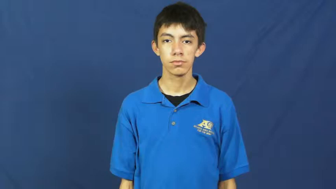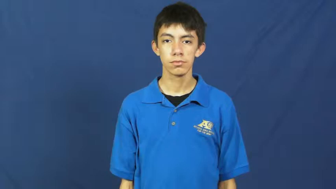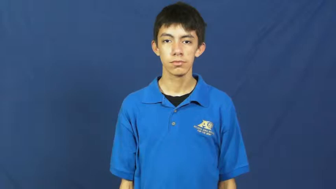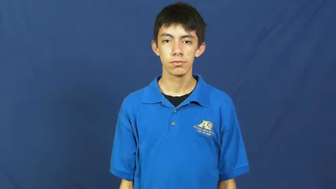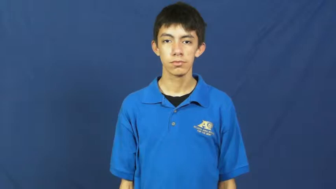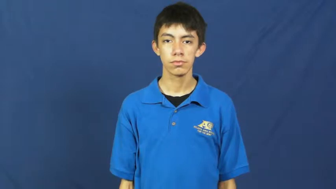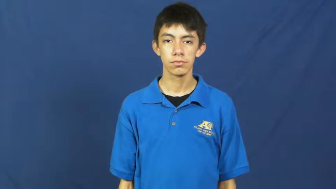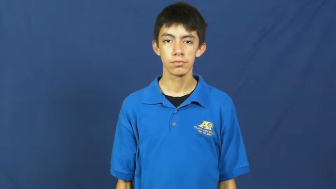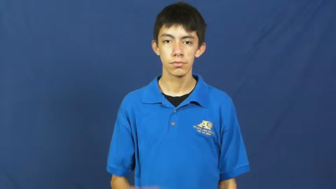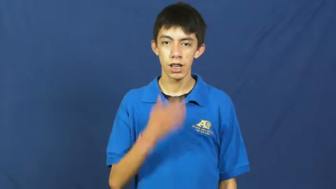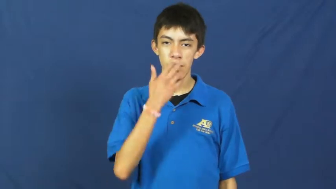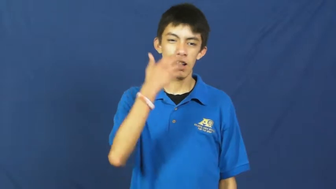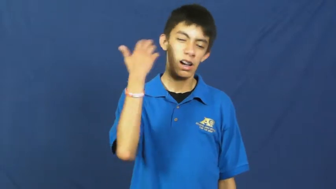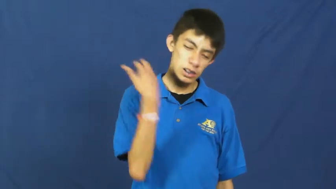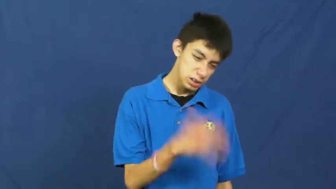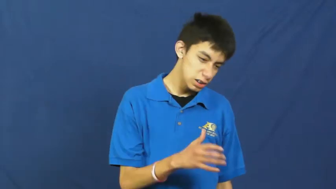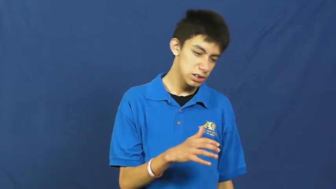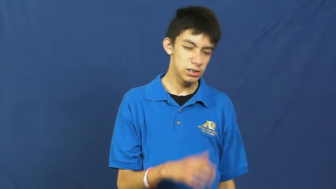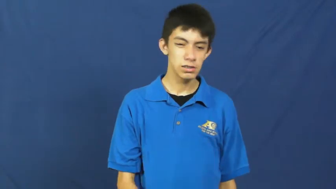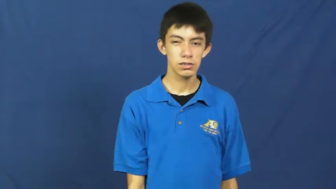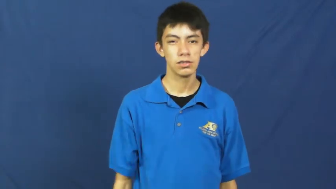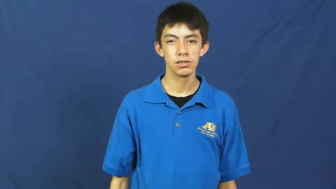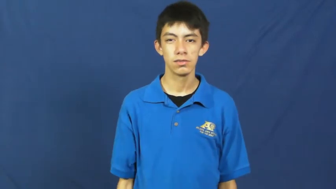hot-warm